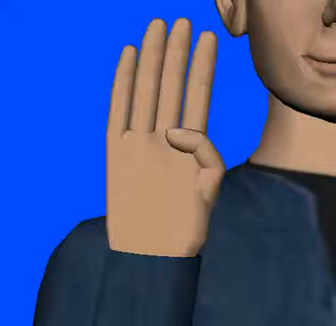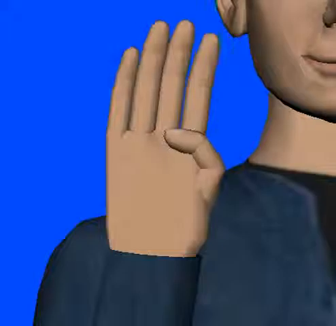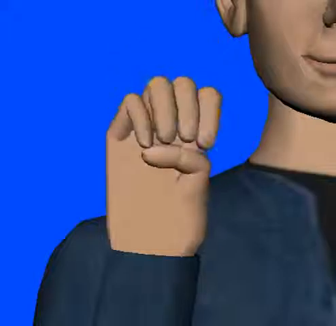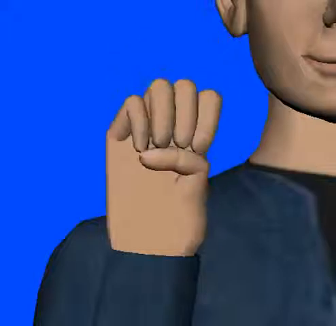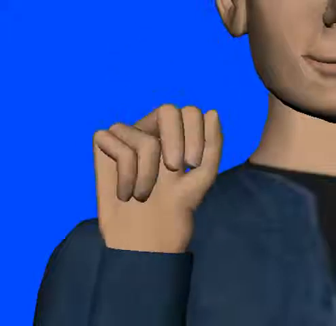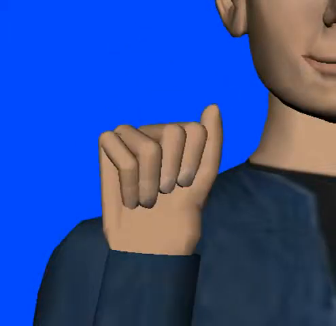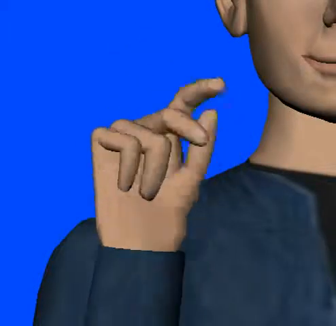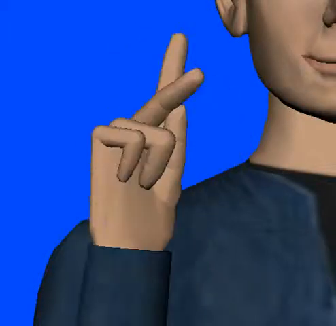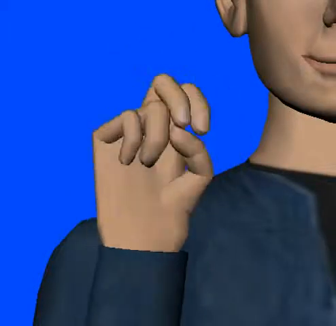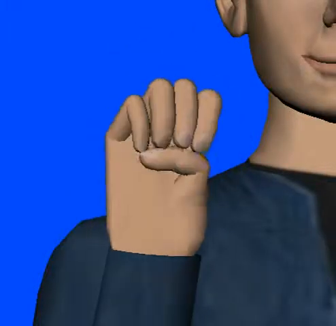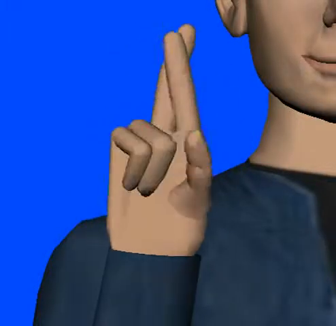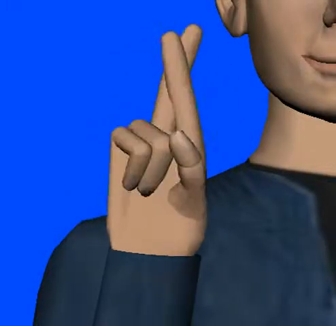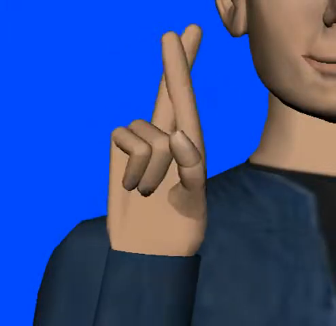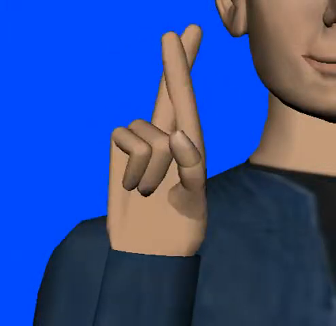beaker